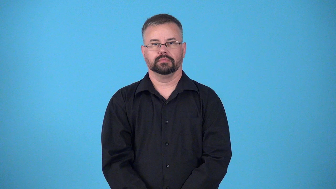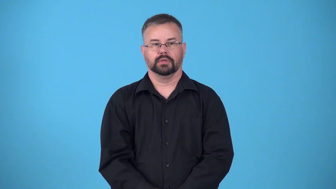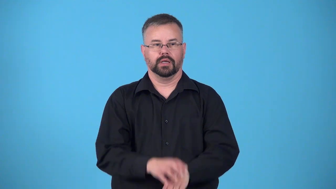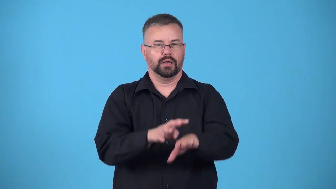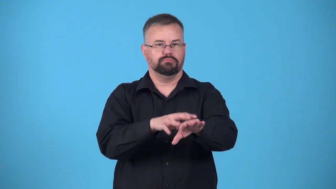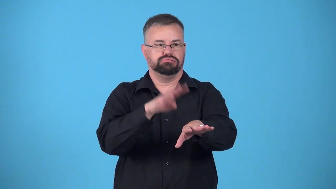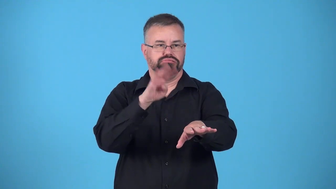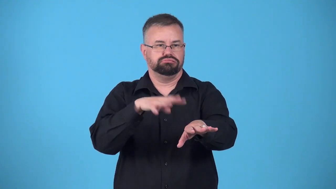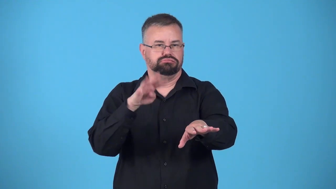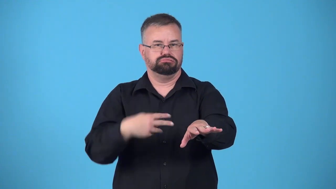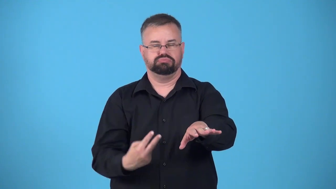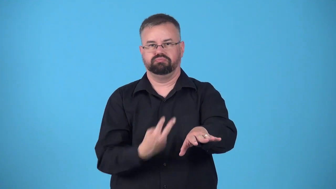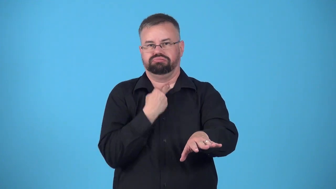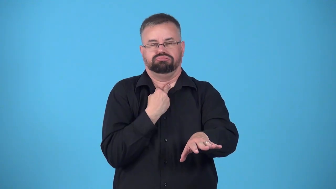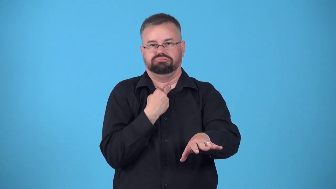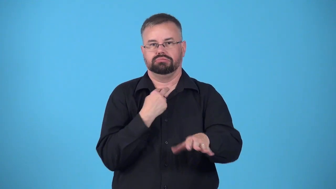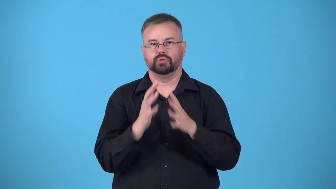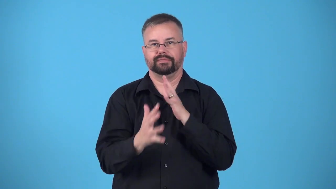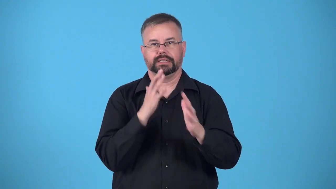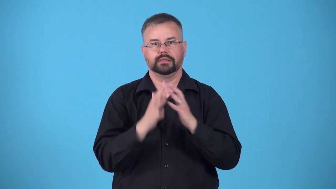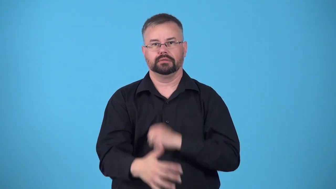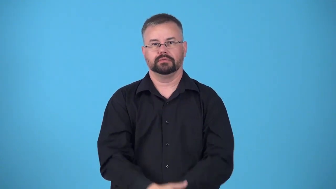sanrl,traffic jam